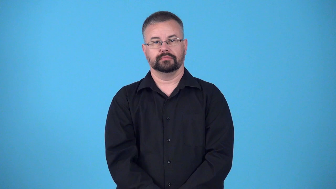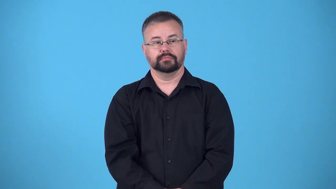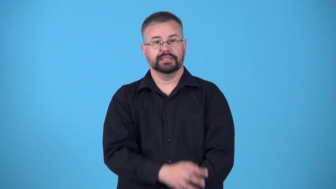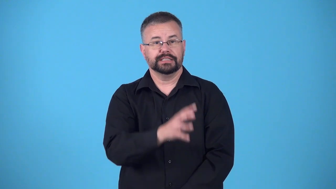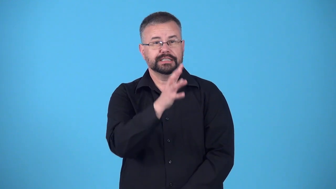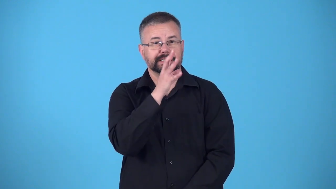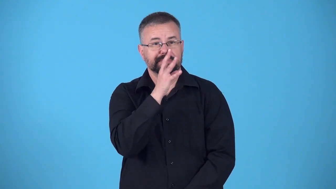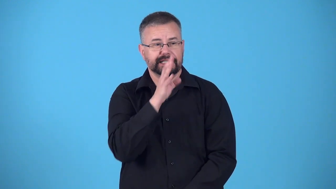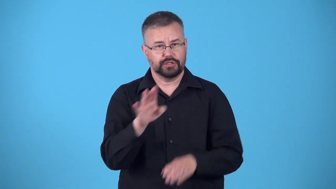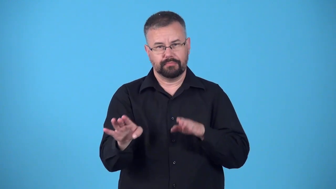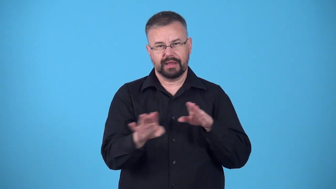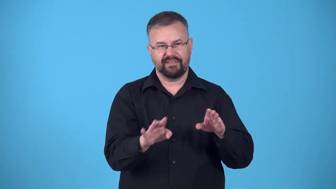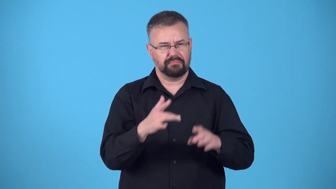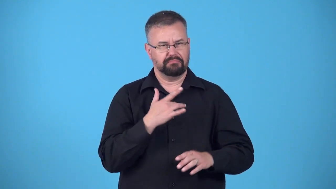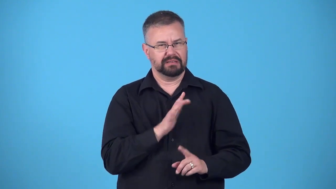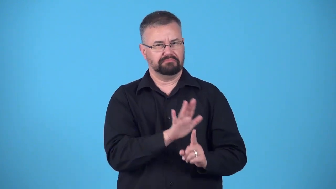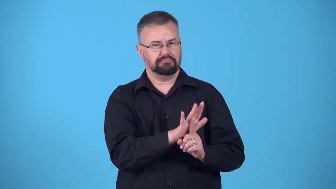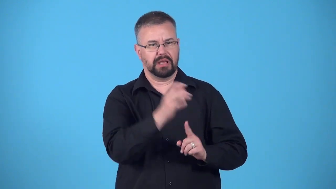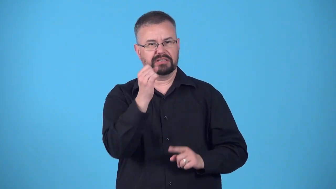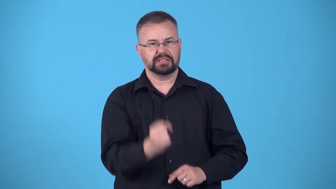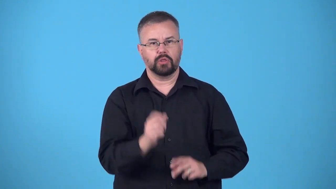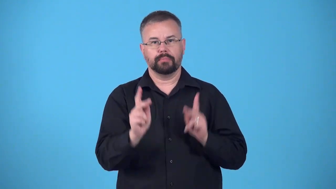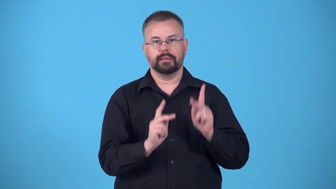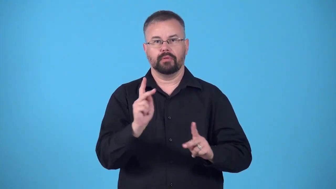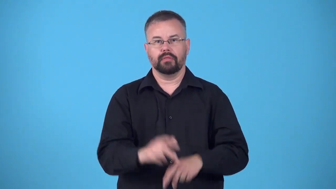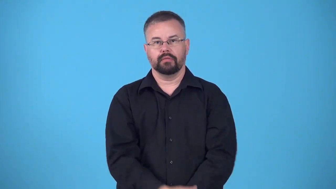southernism